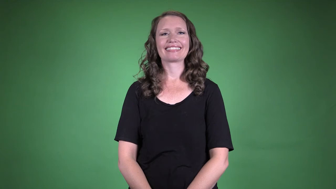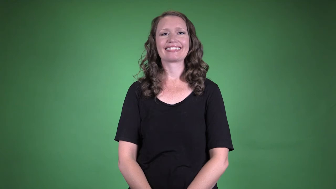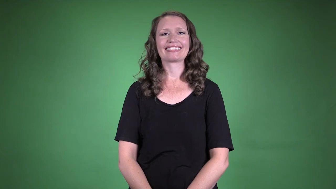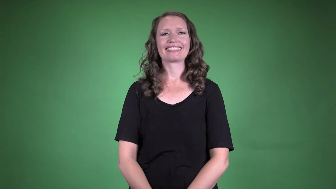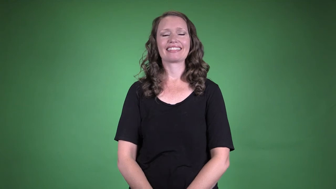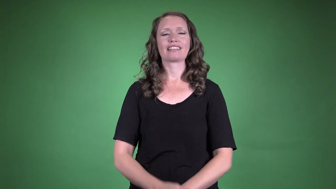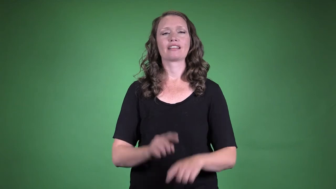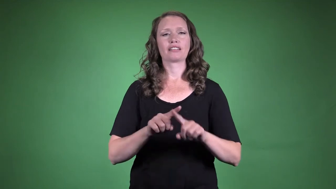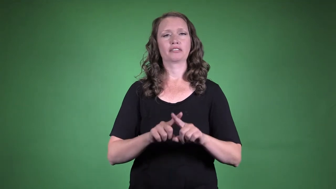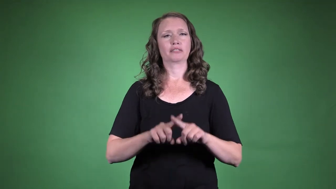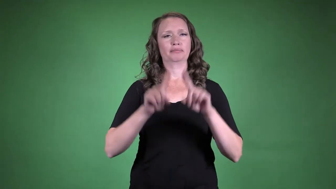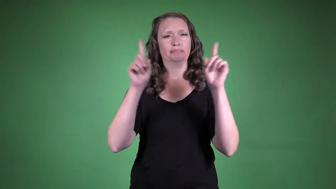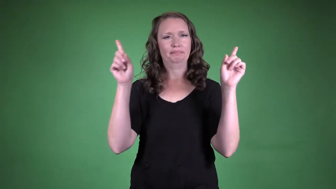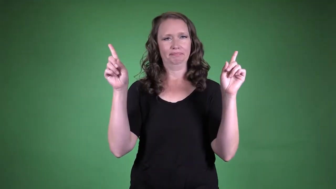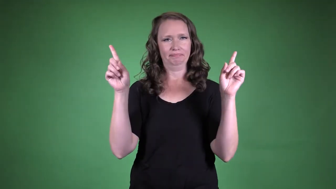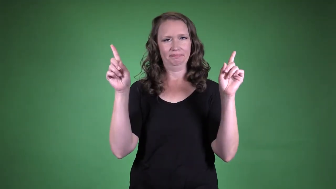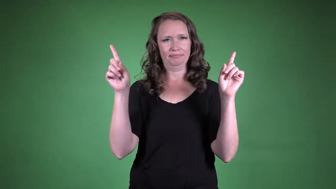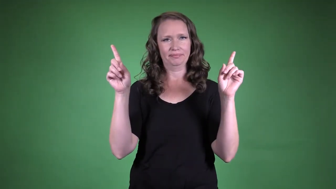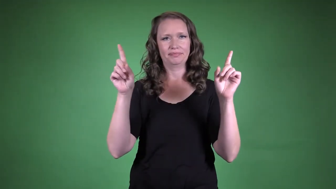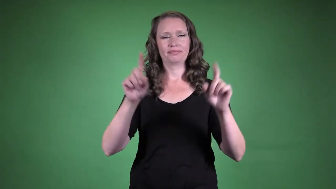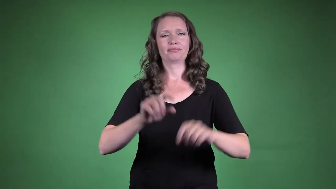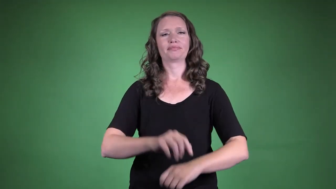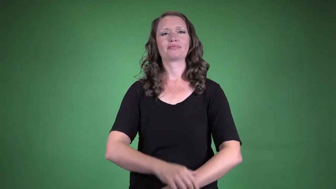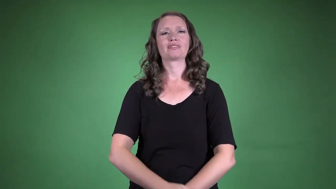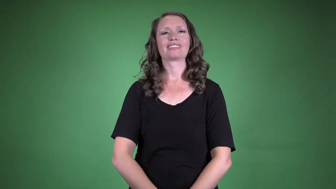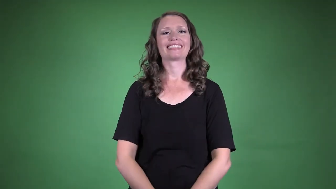different